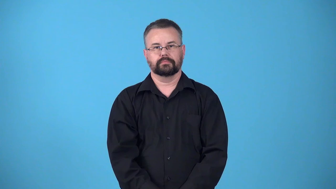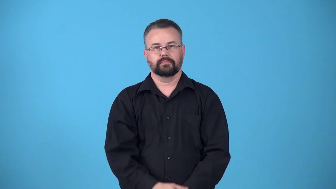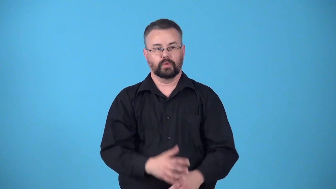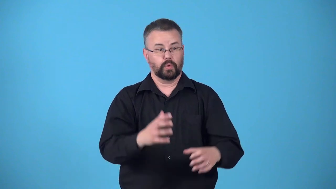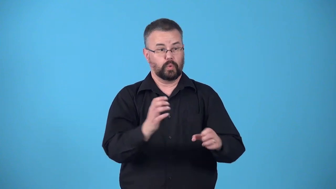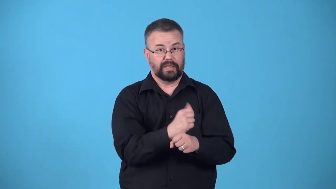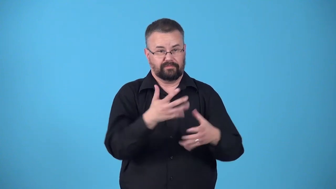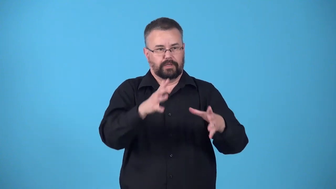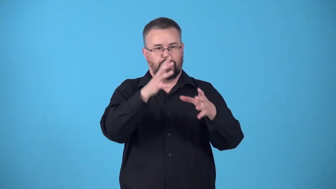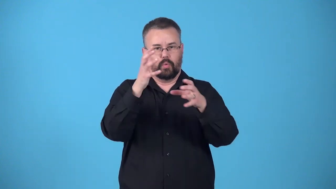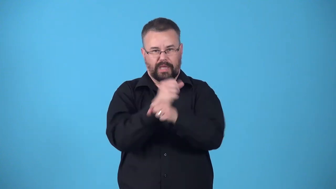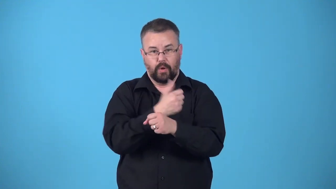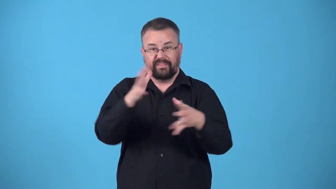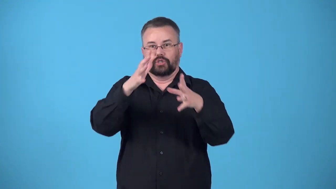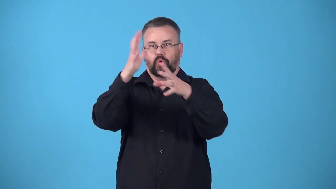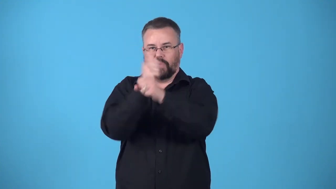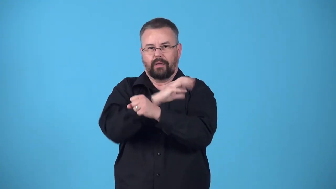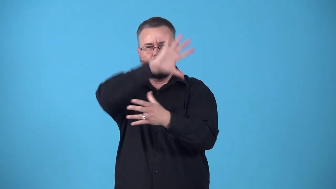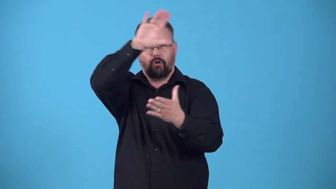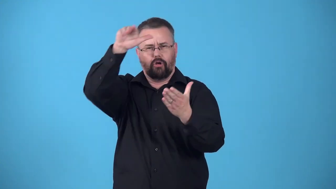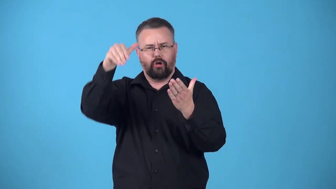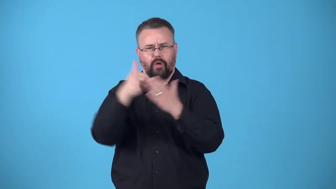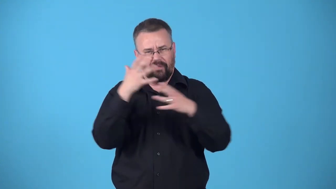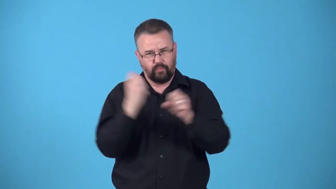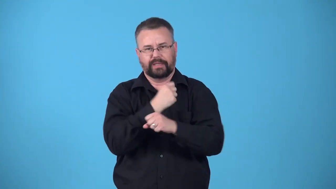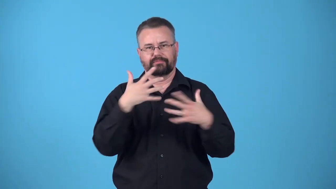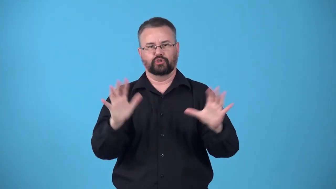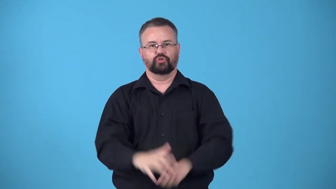clean sweep